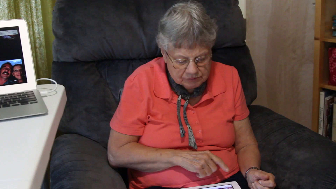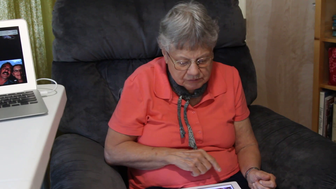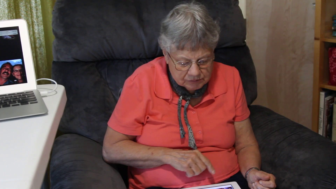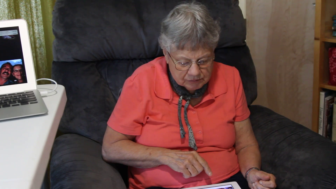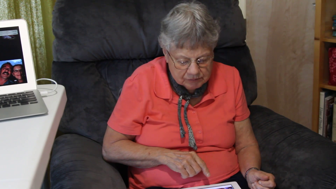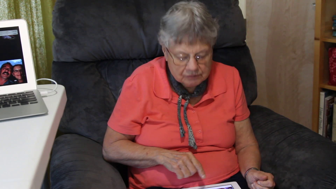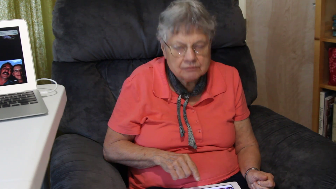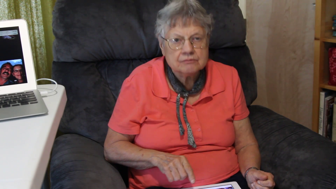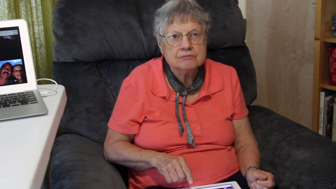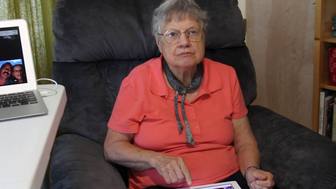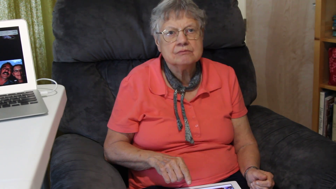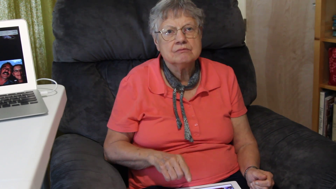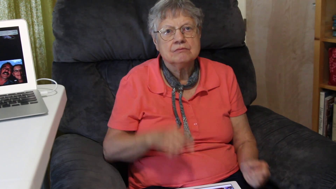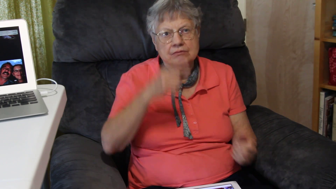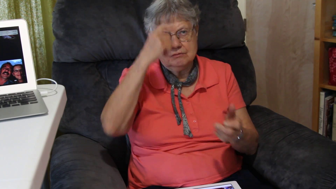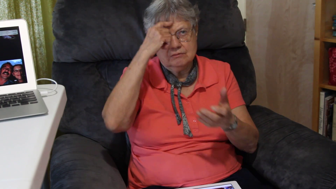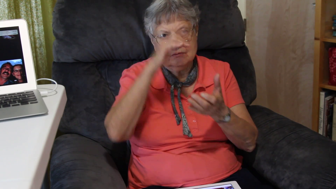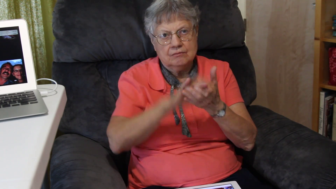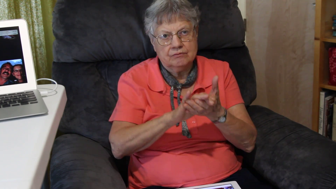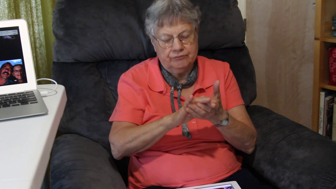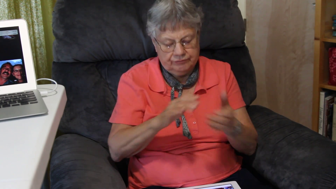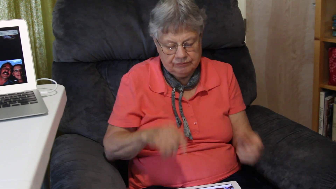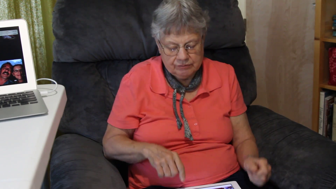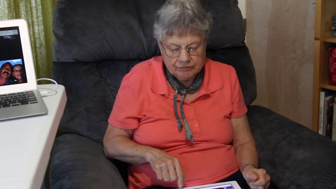husband